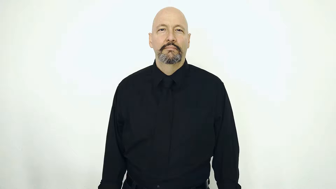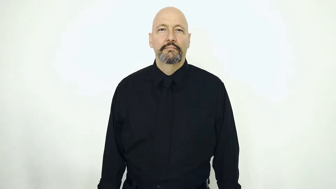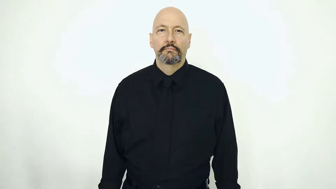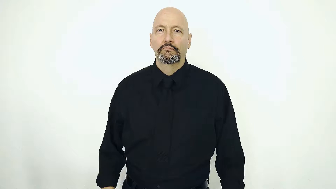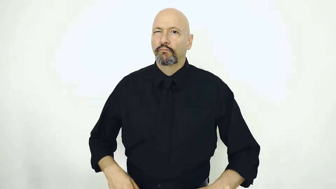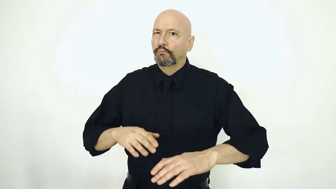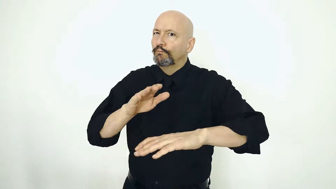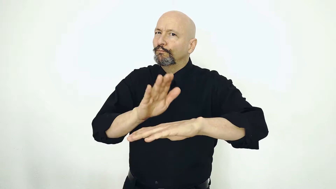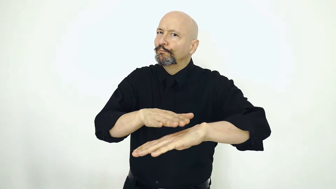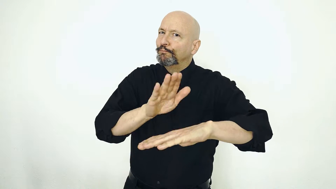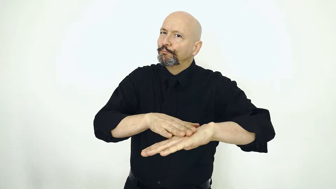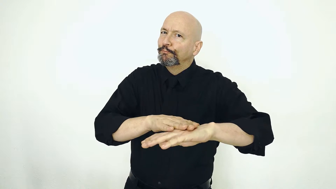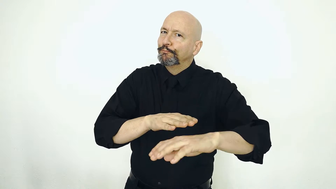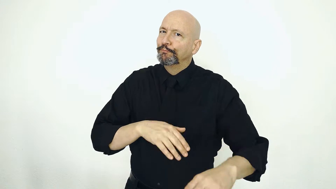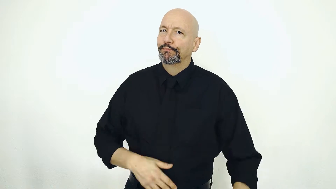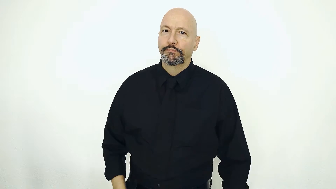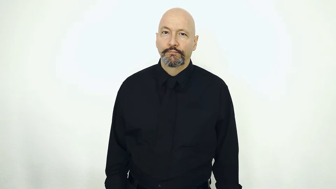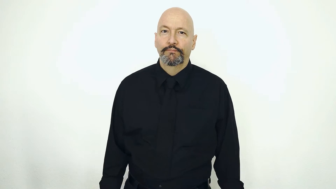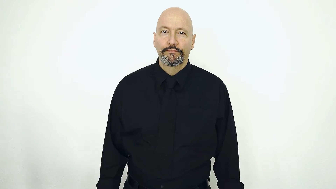WARN